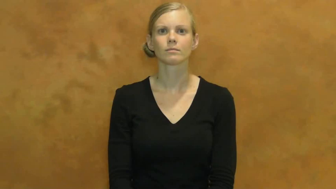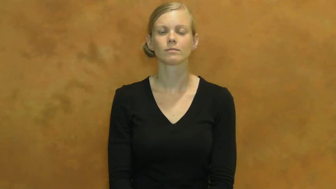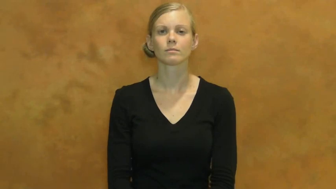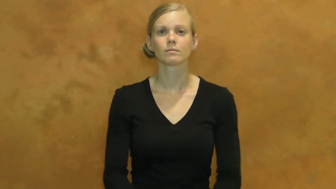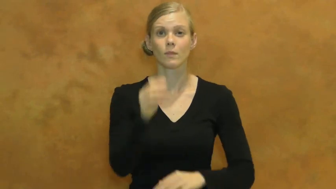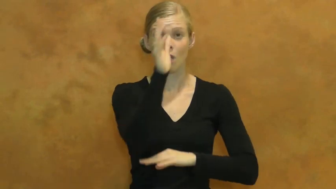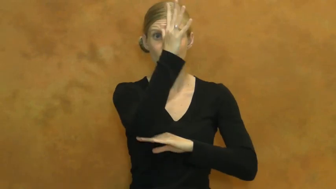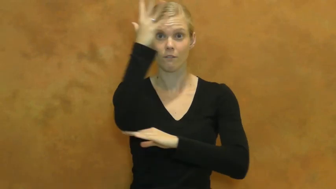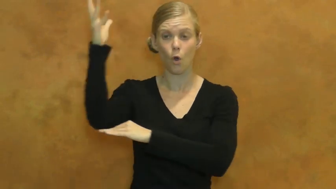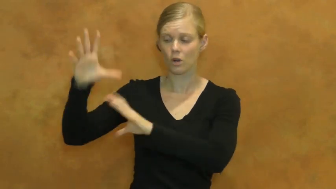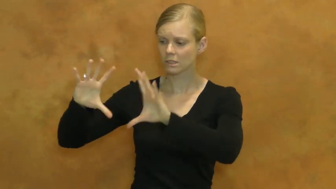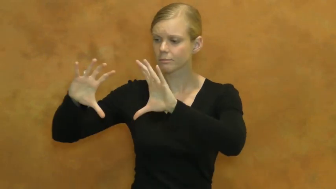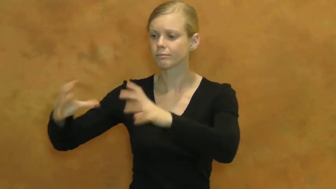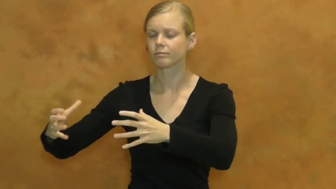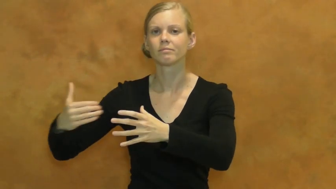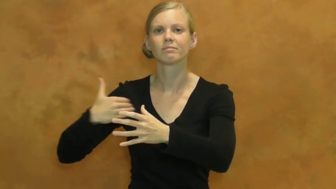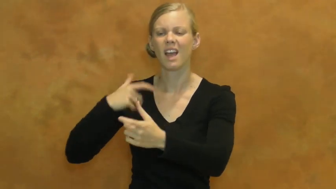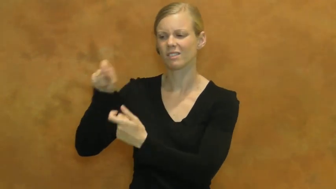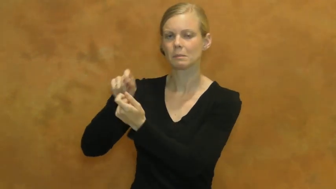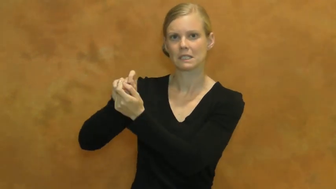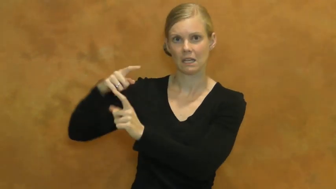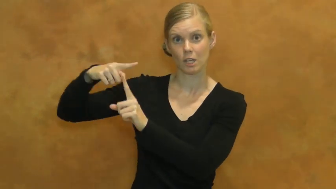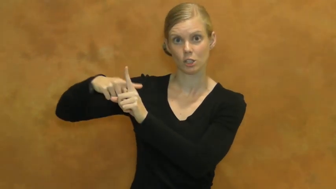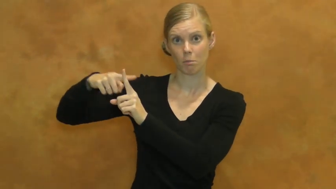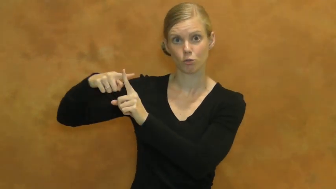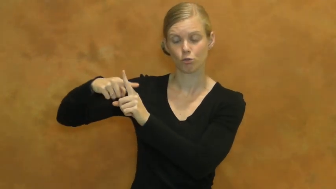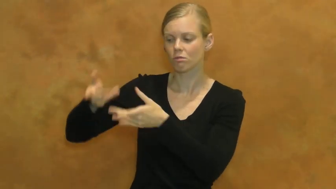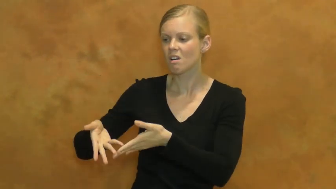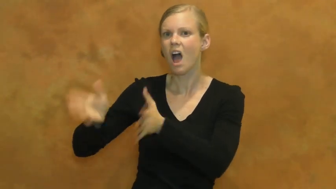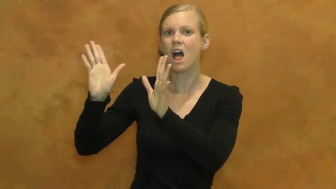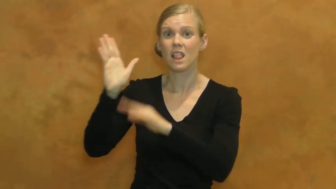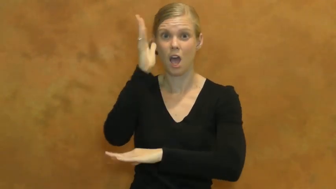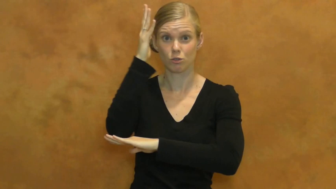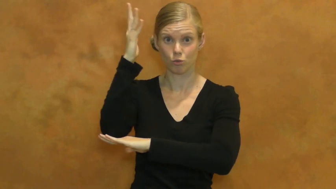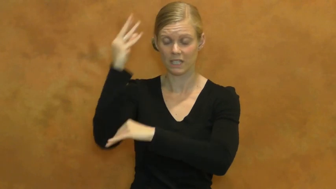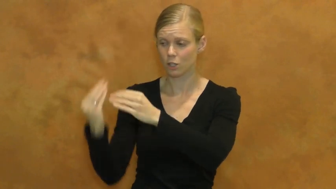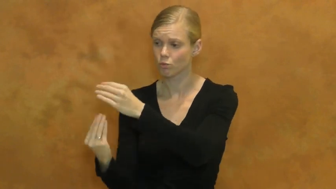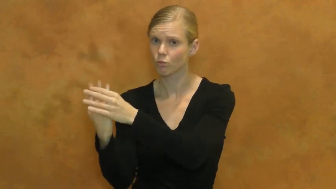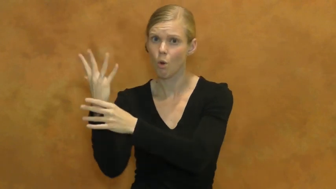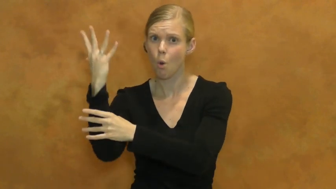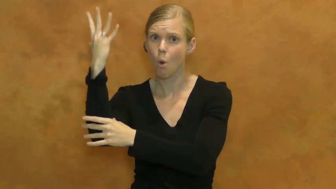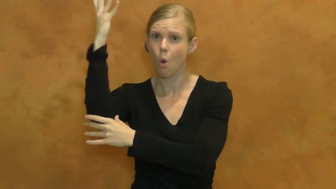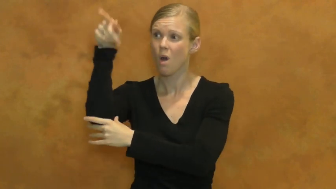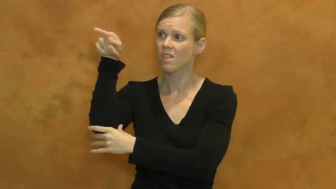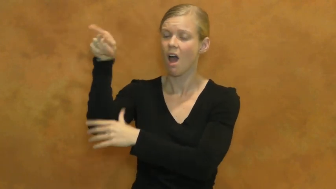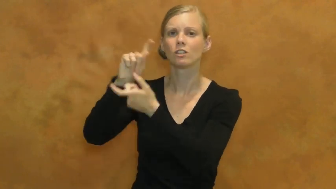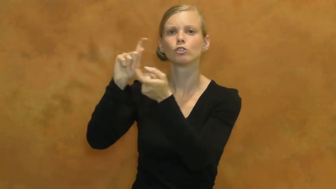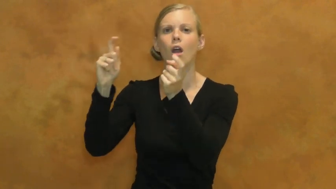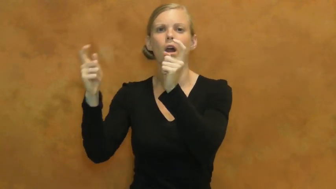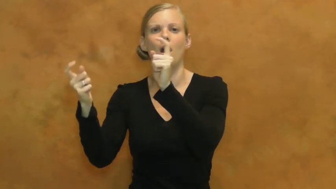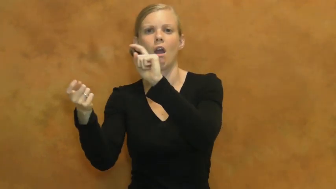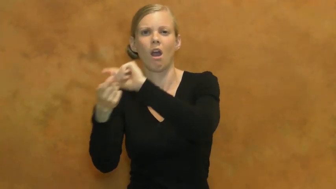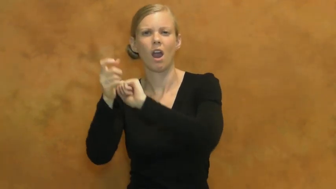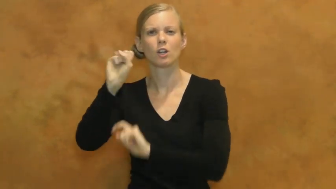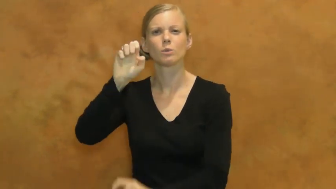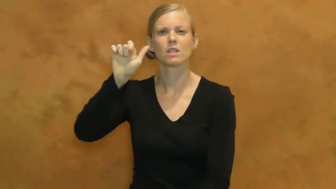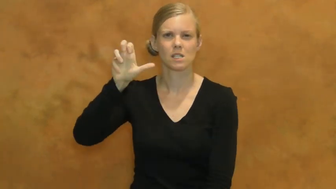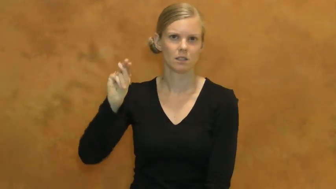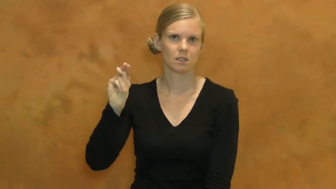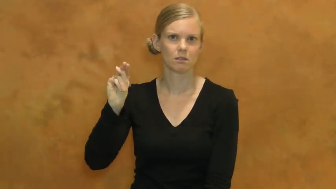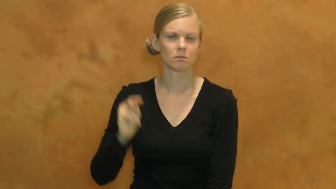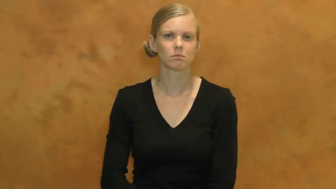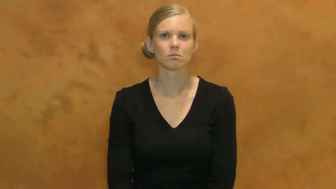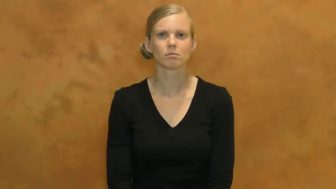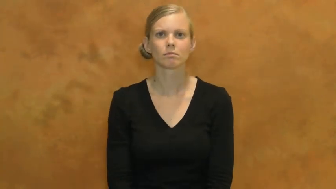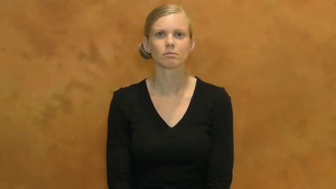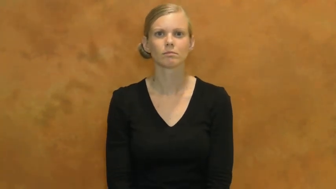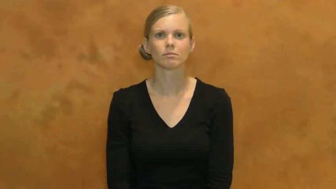deciduous forest